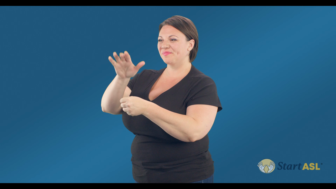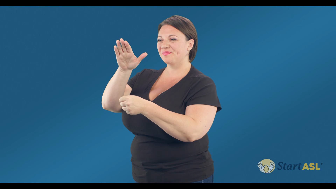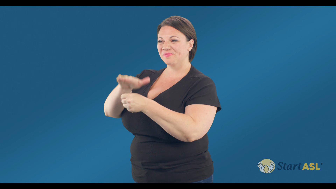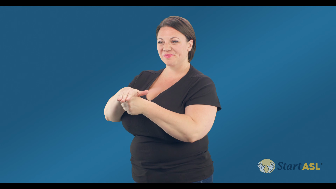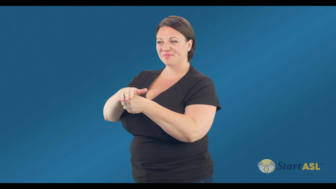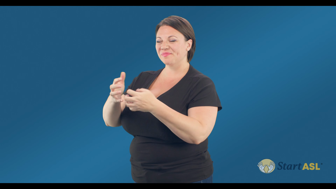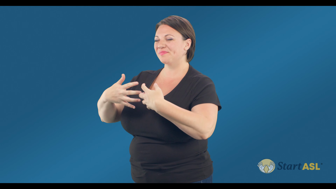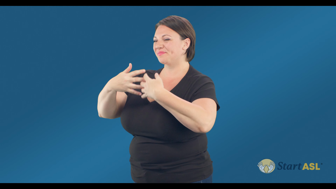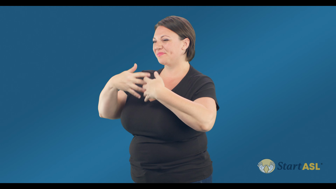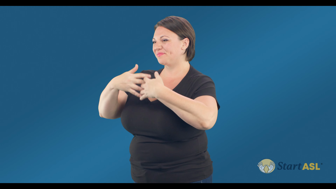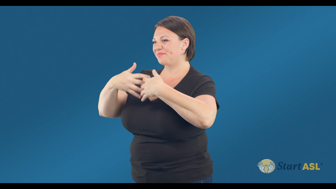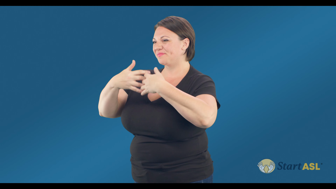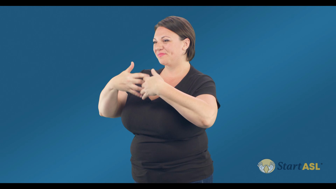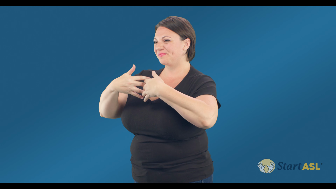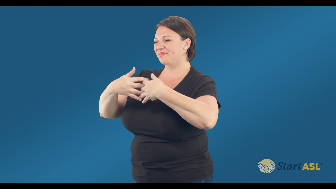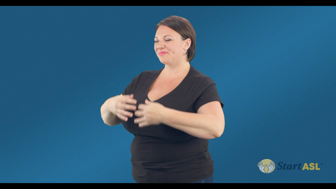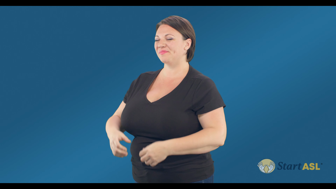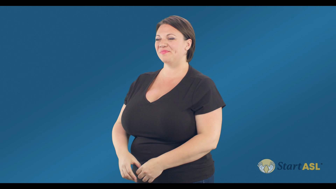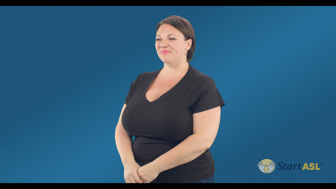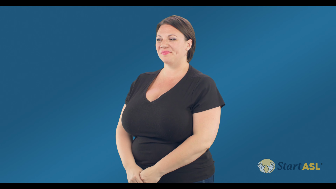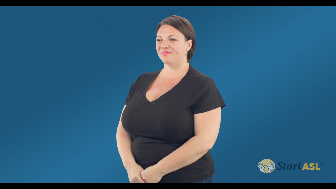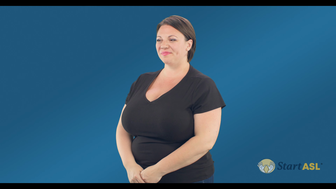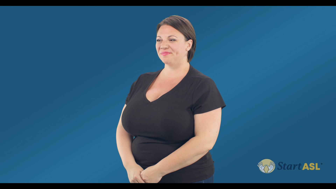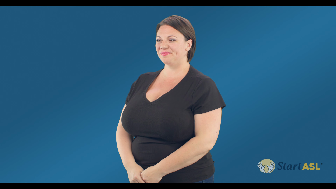soda machine